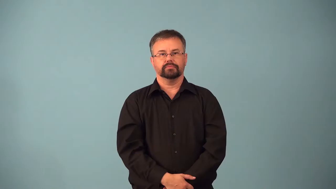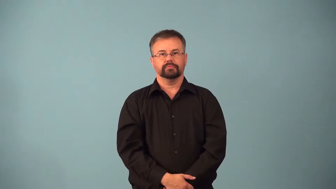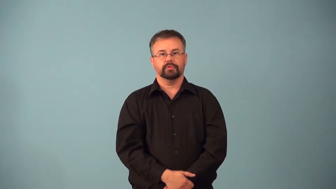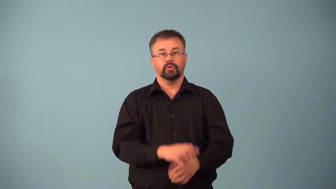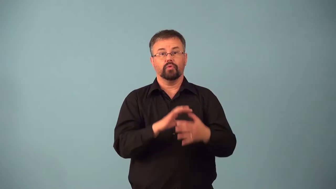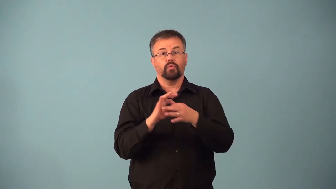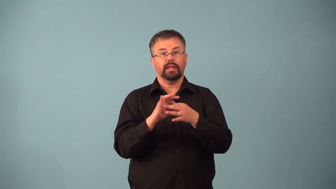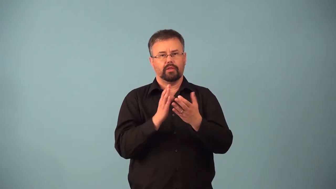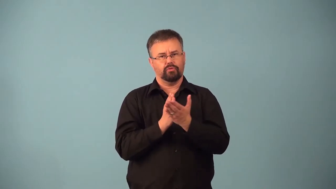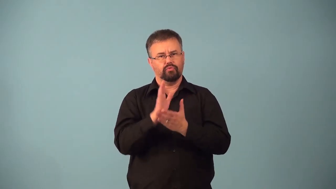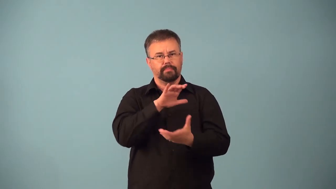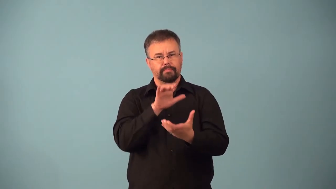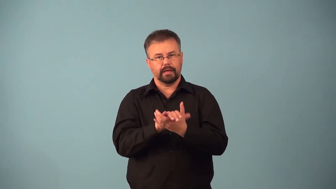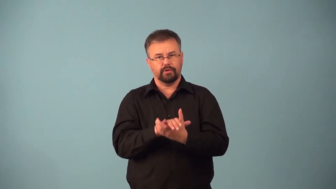affine